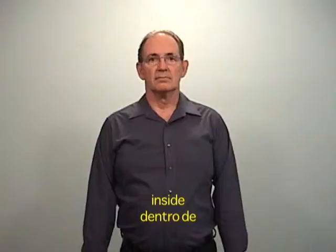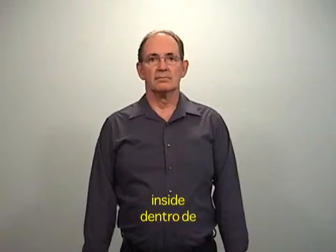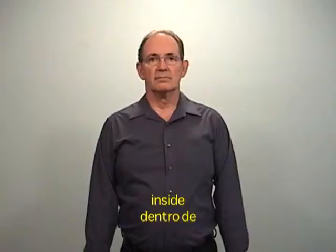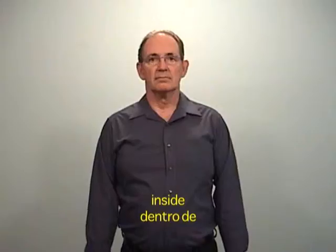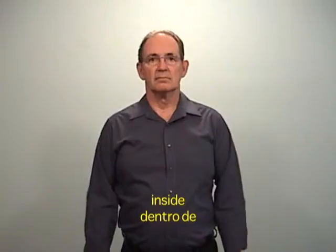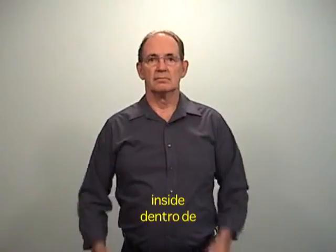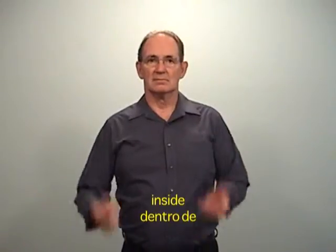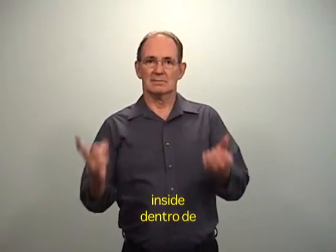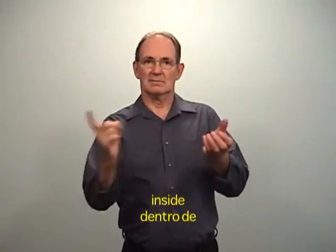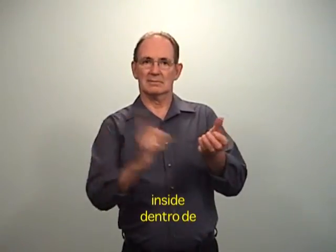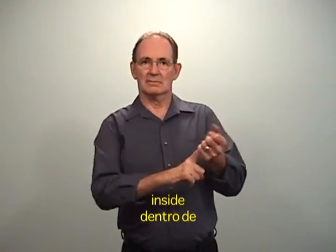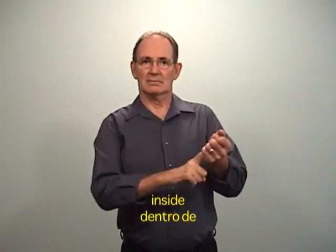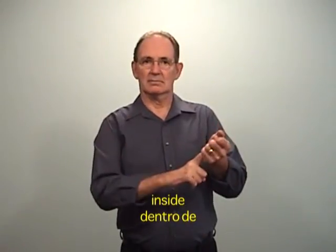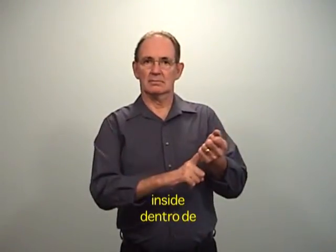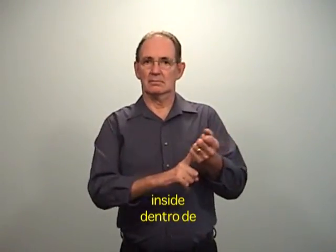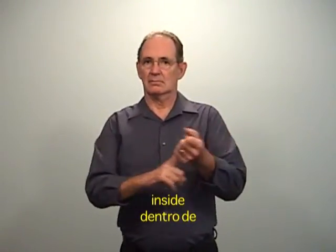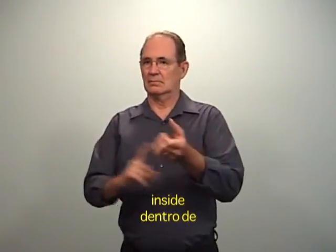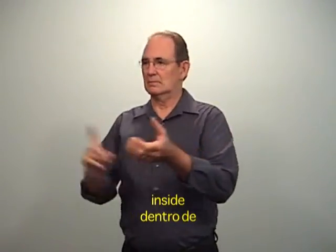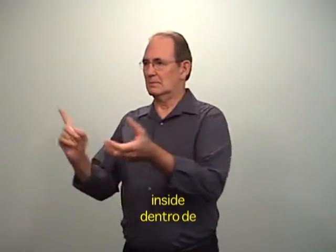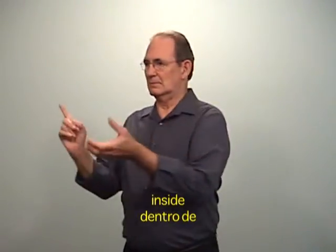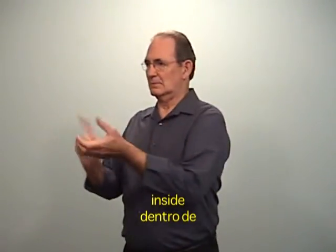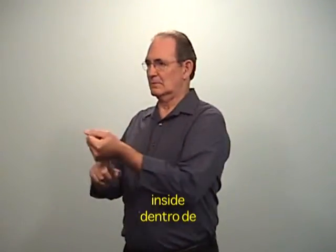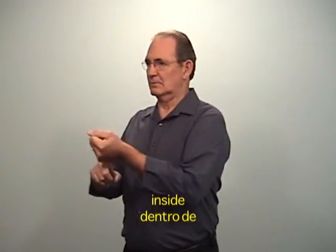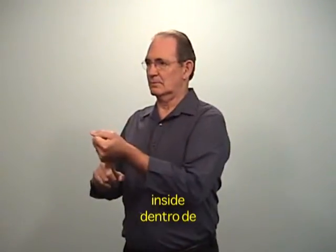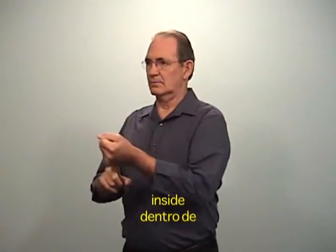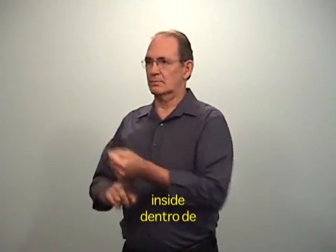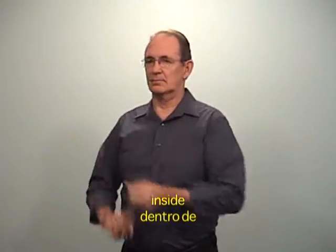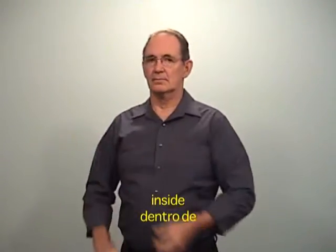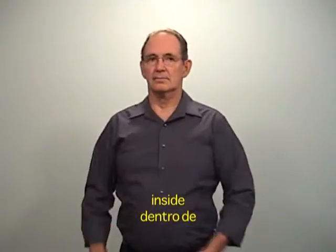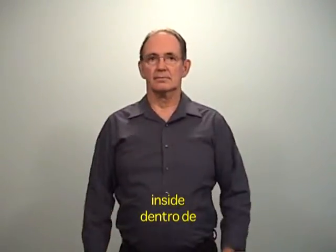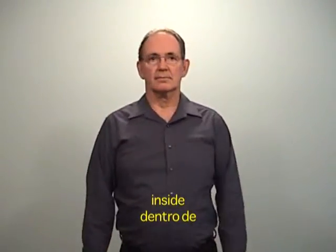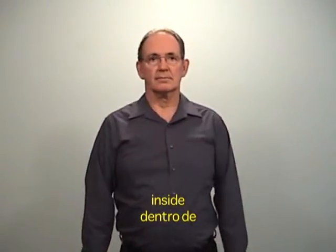Inside